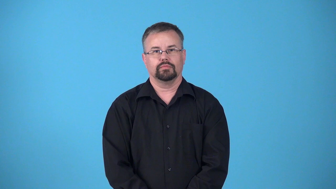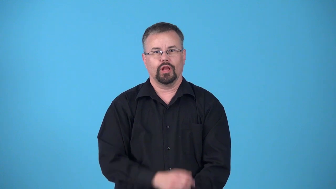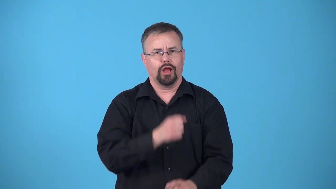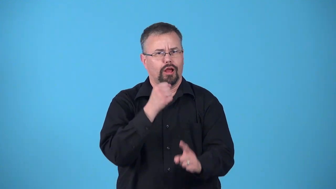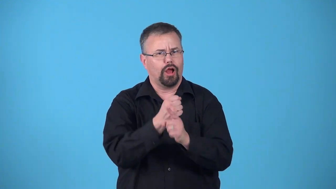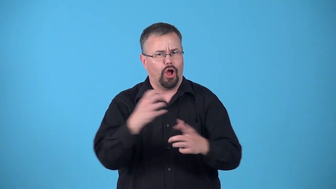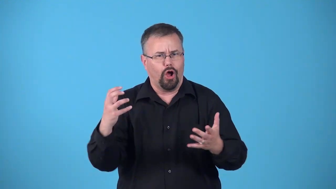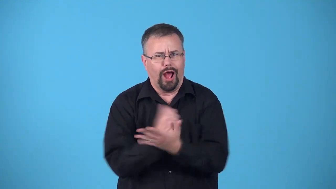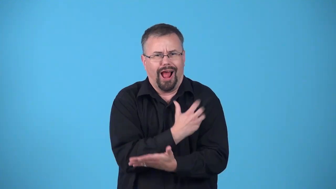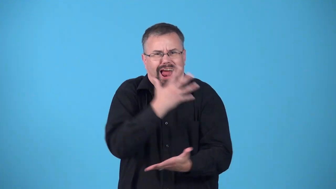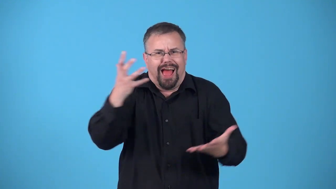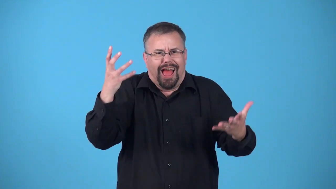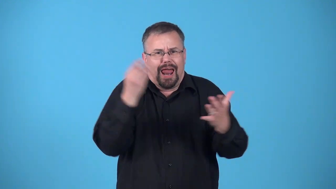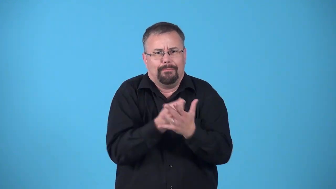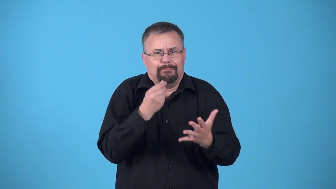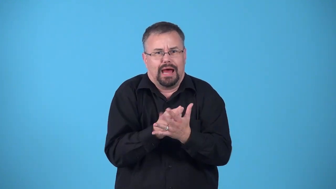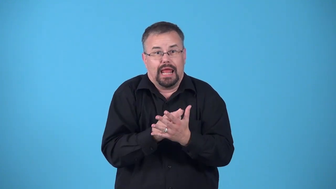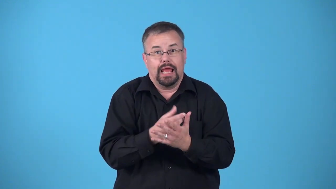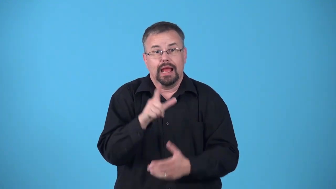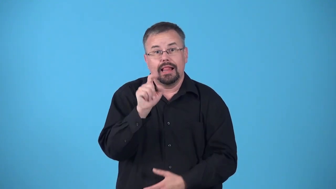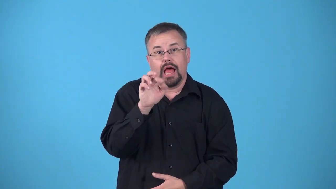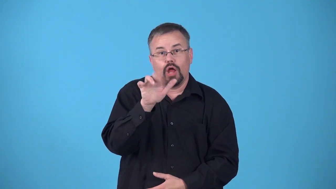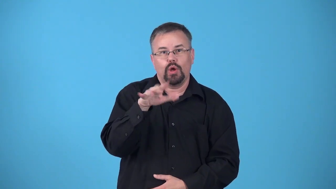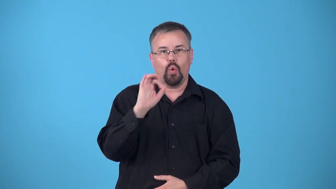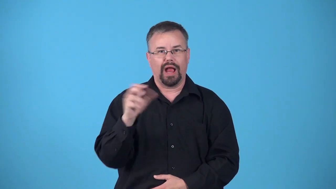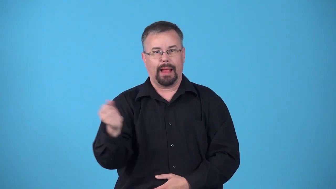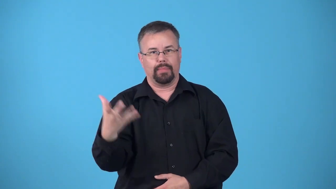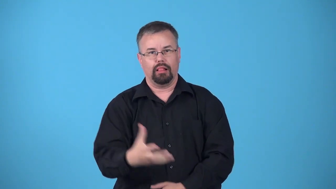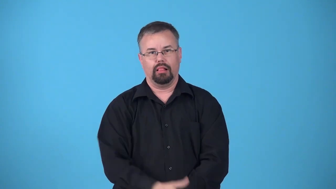hit the jackpot